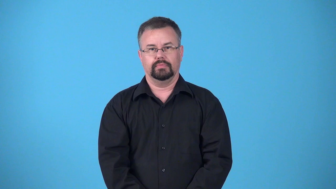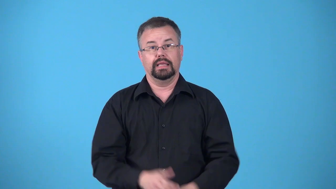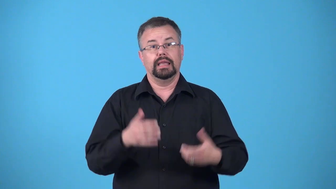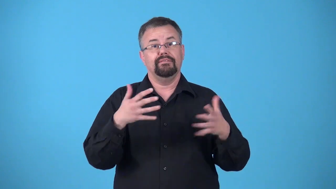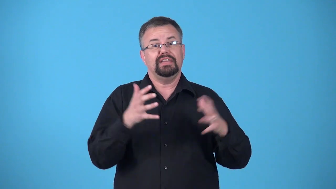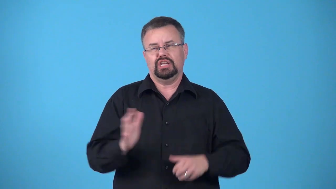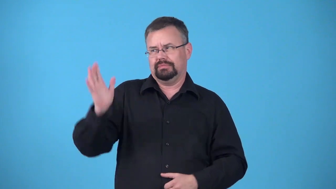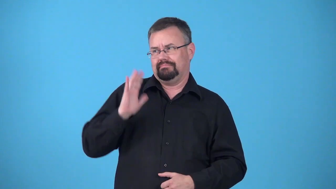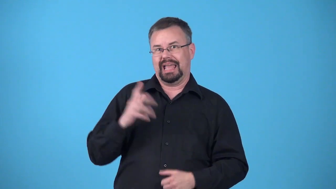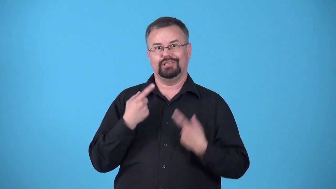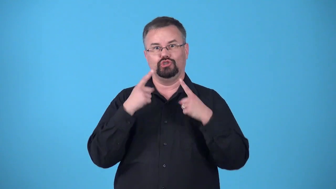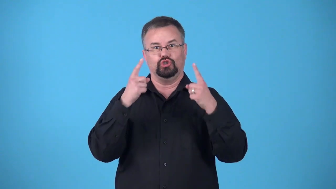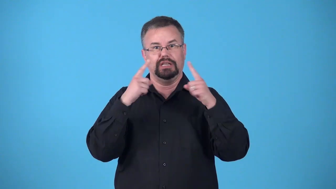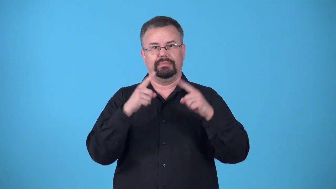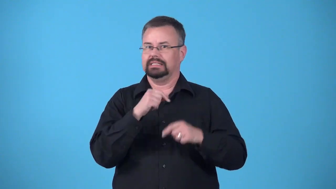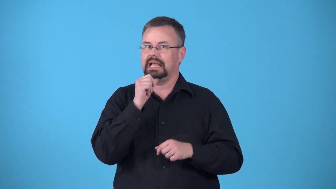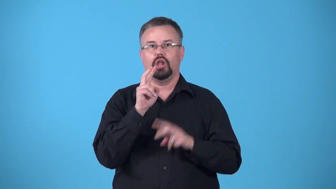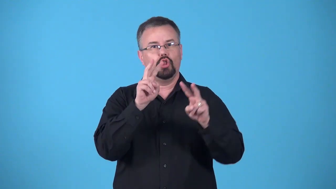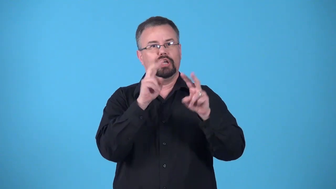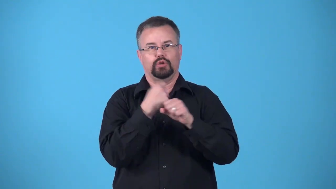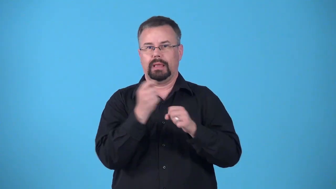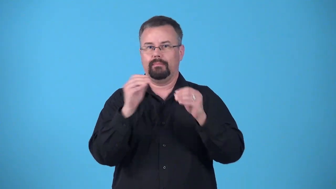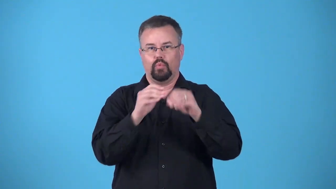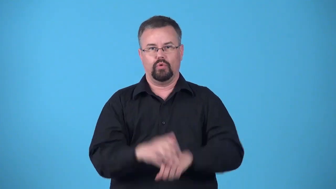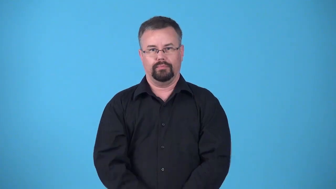rest on your laurels